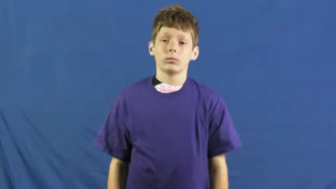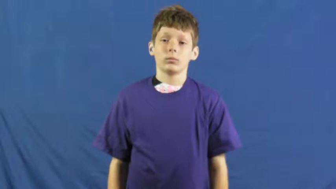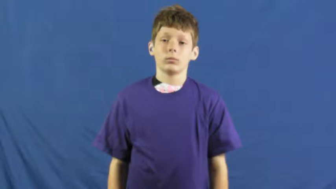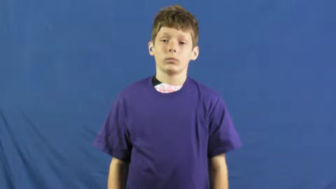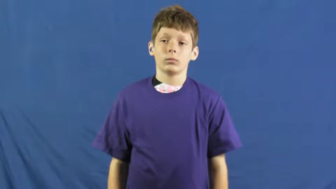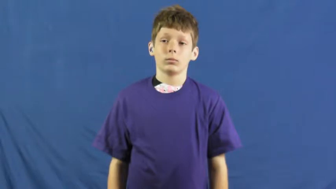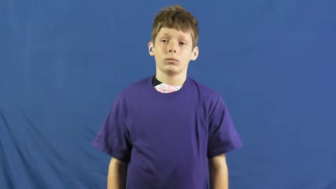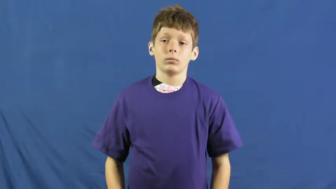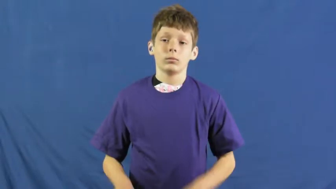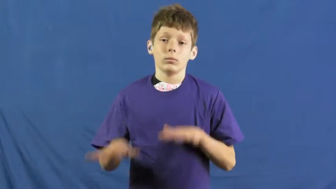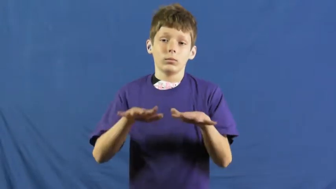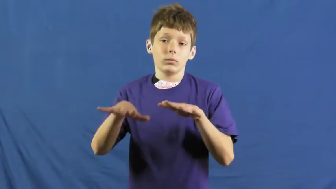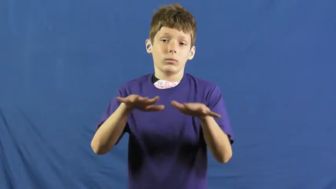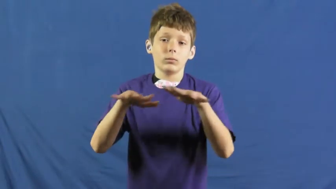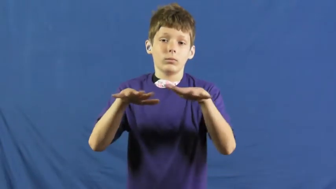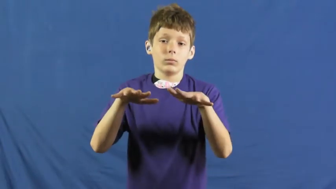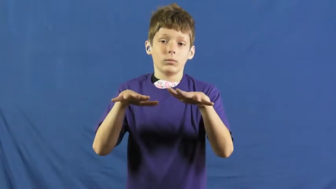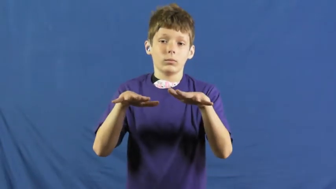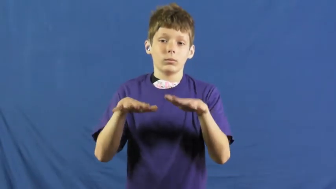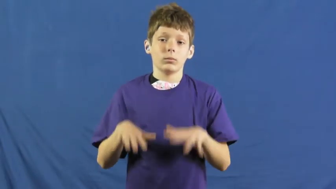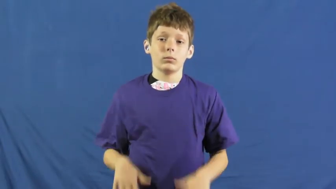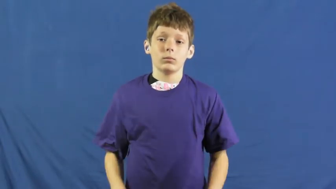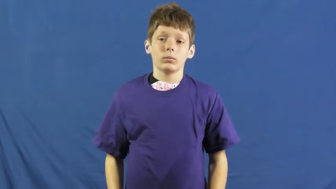reverberate-shake